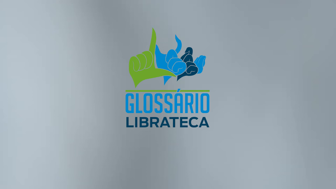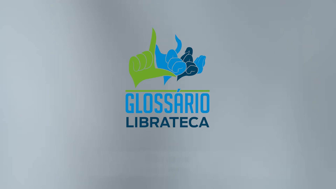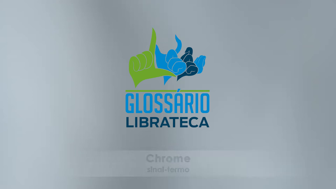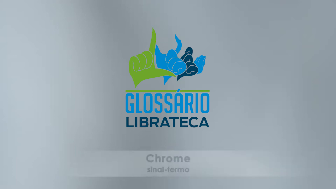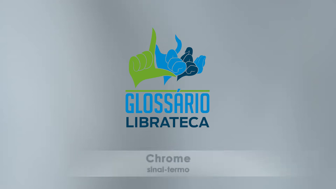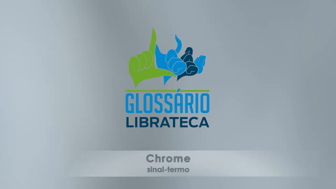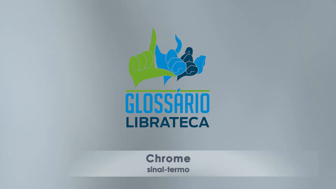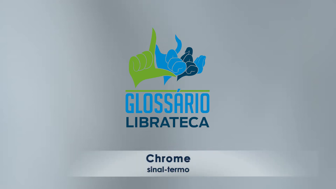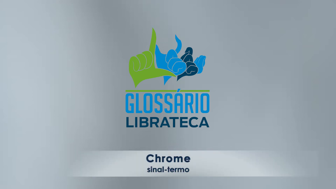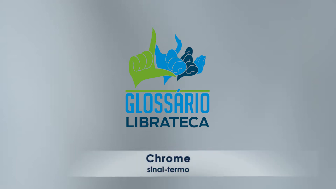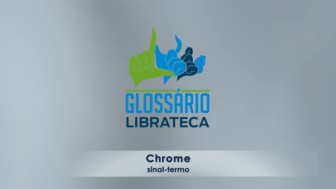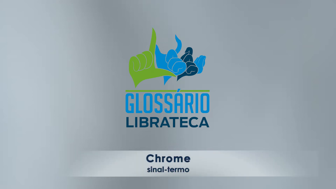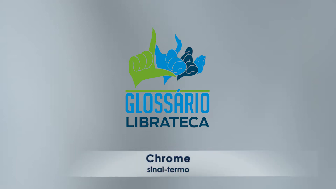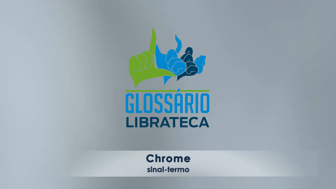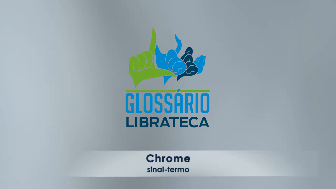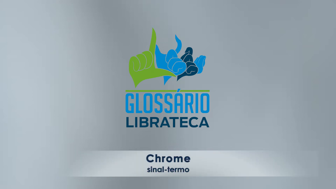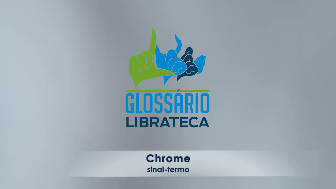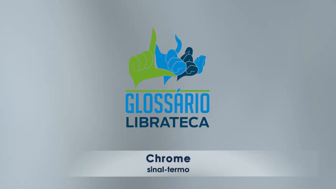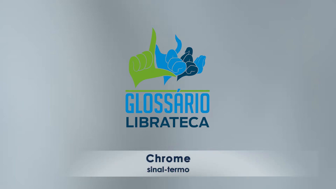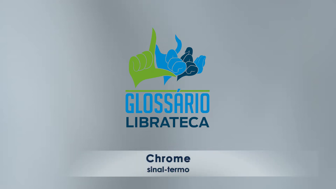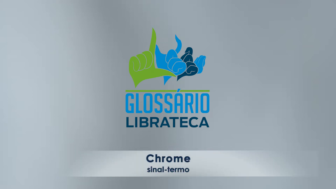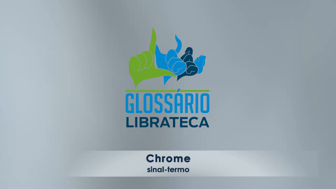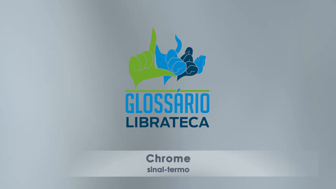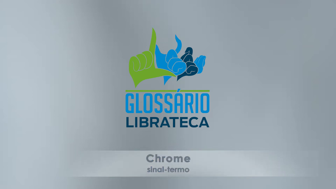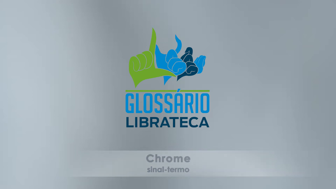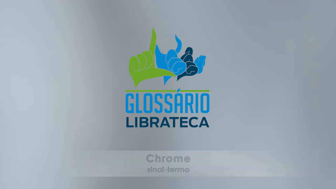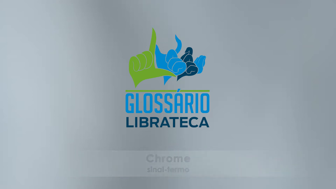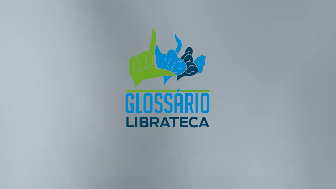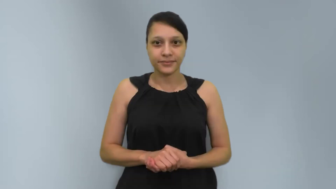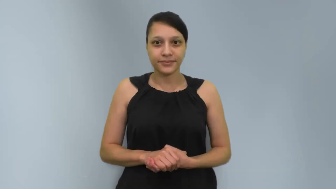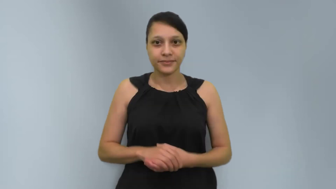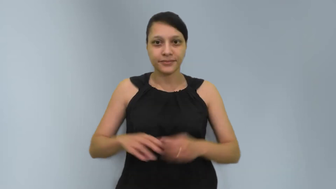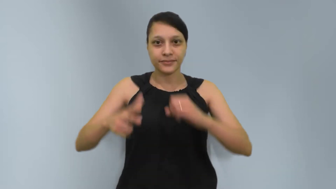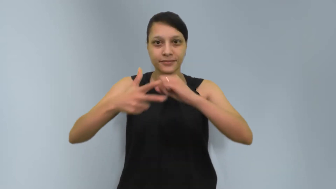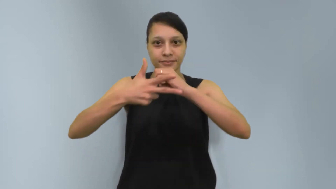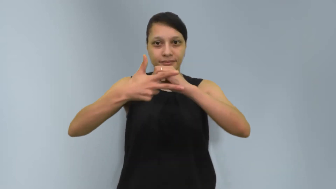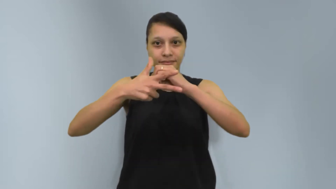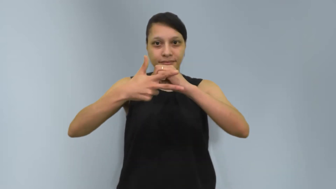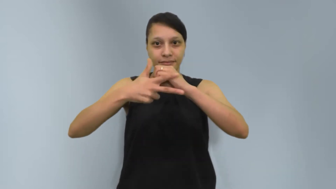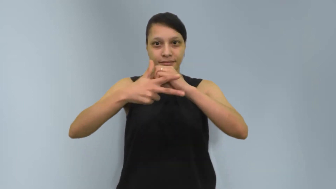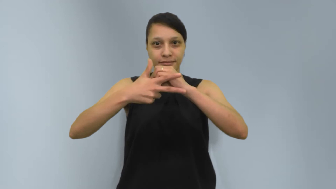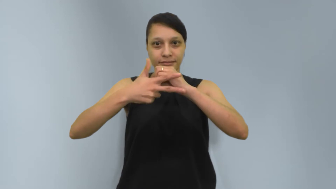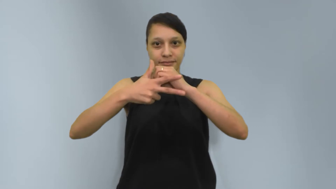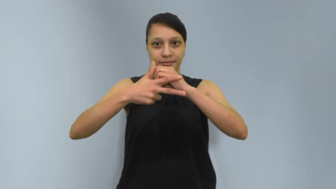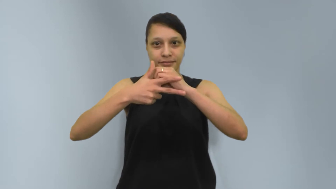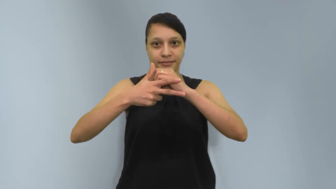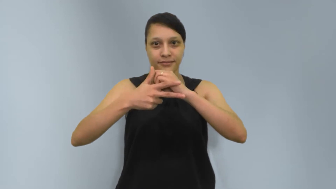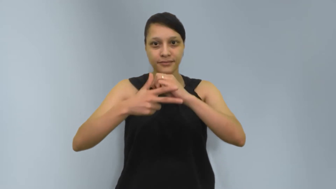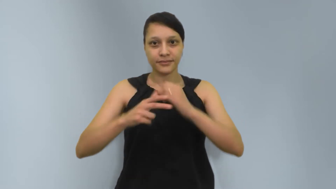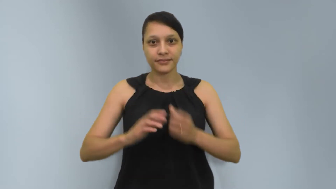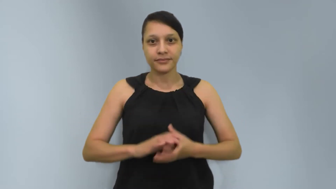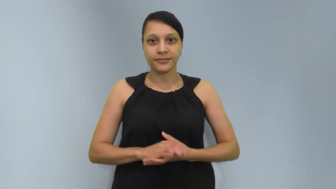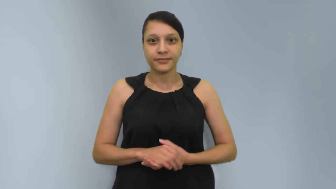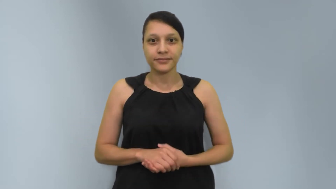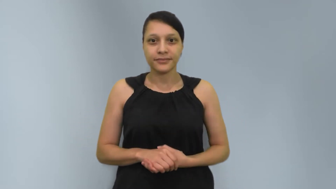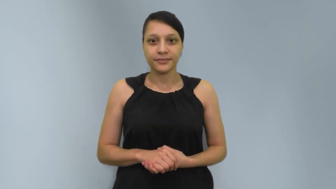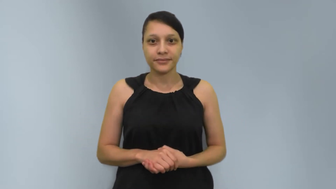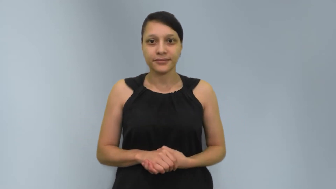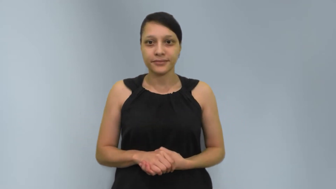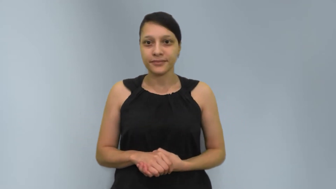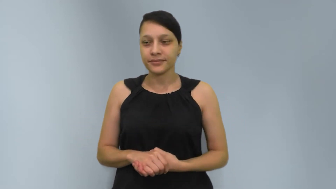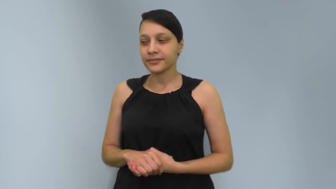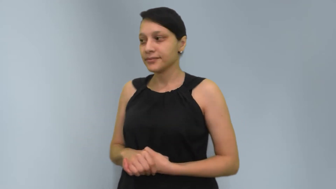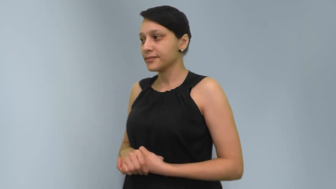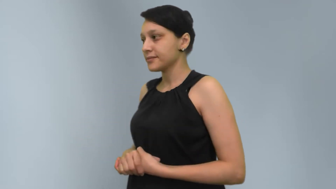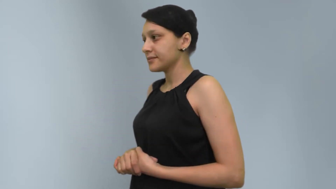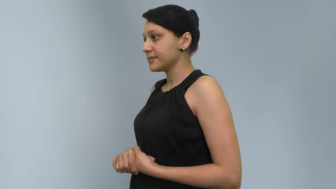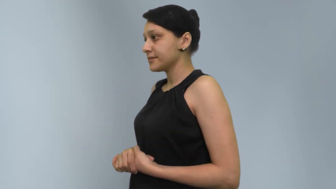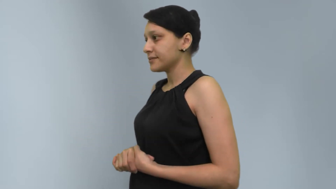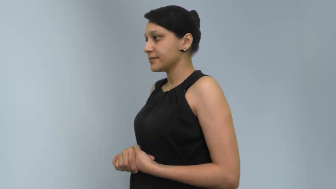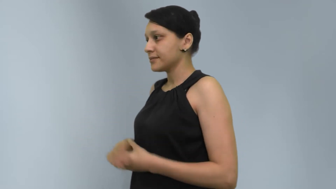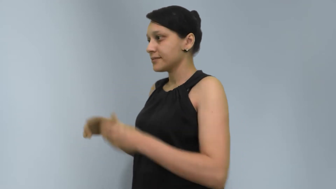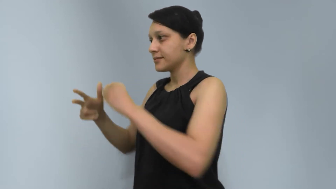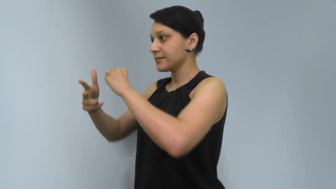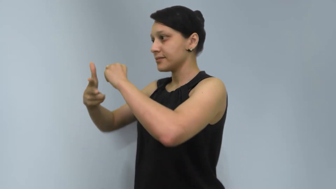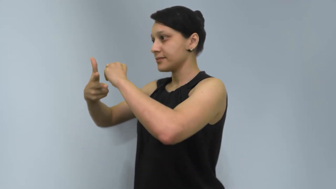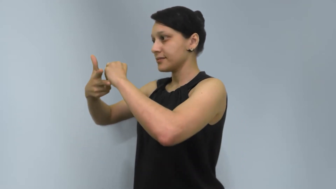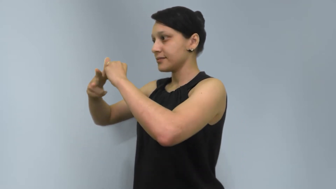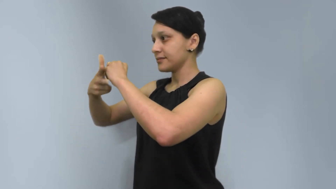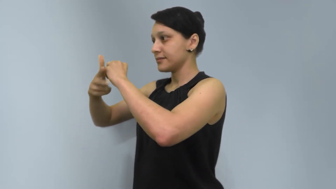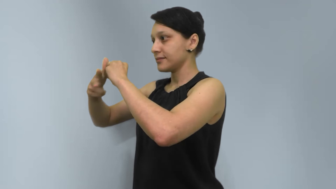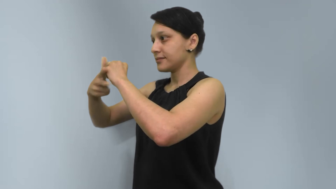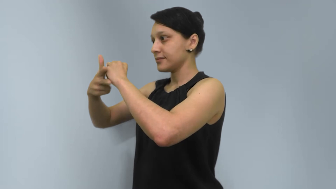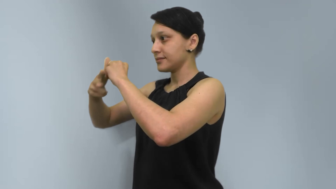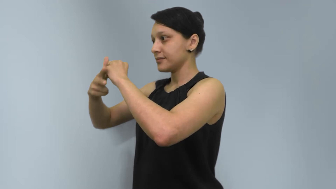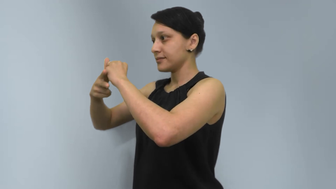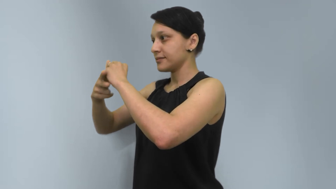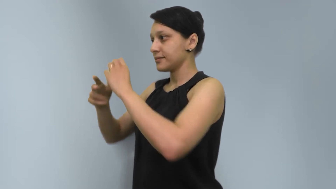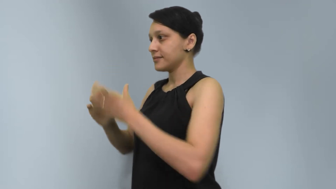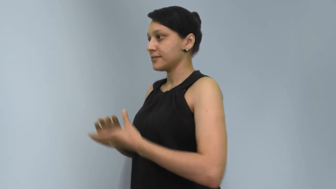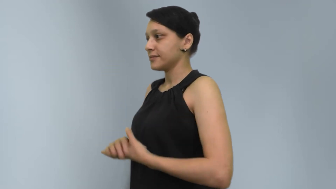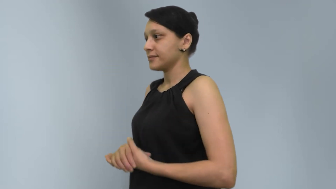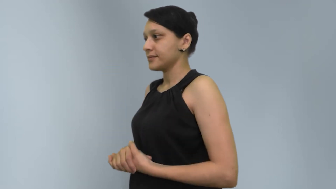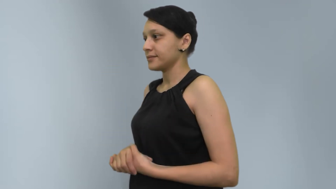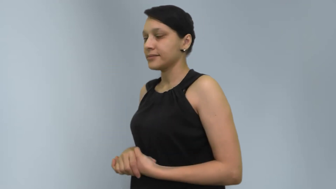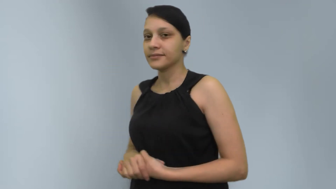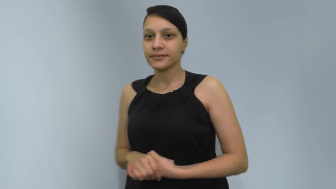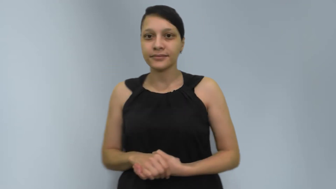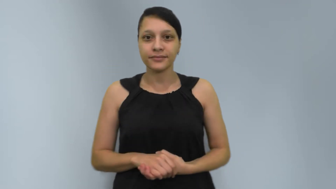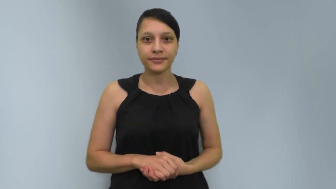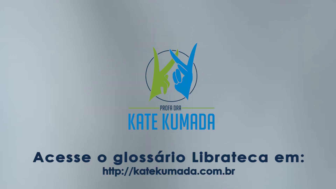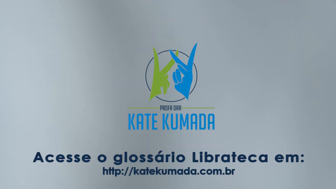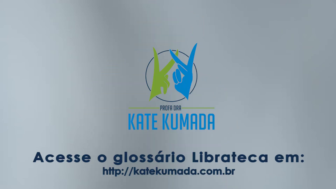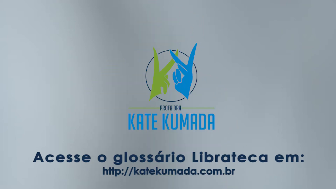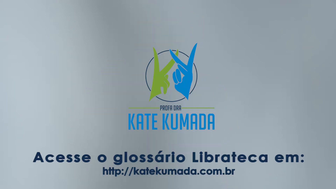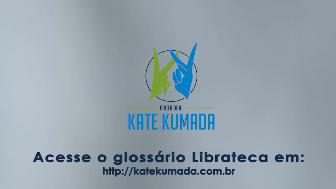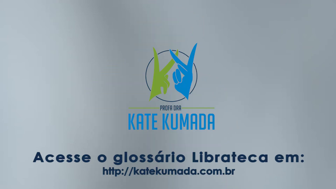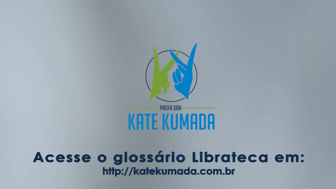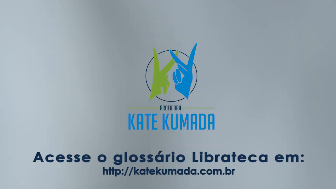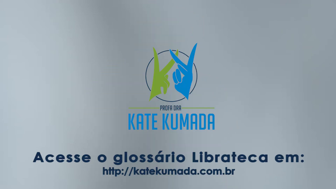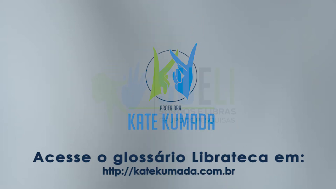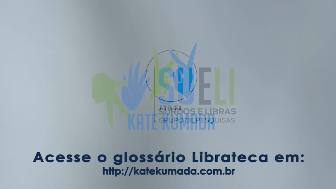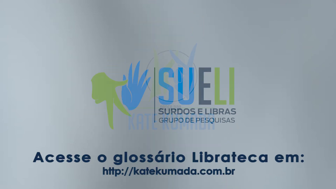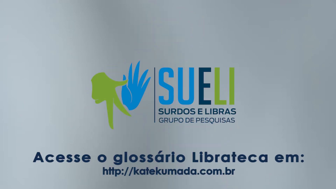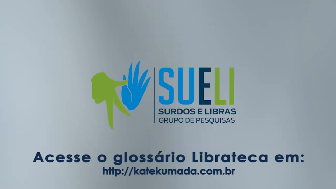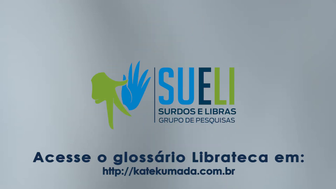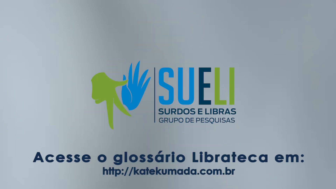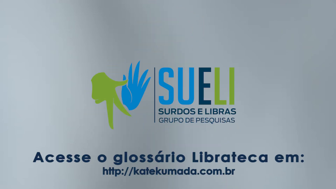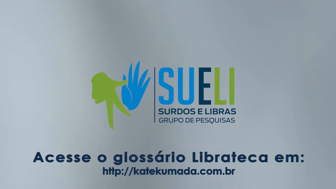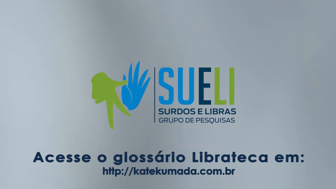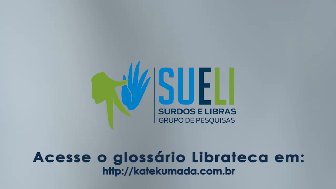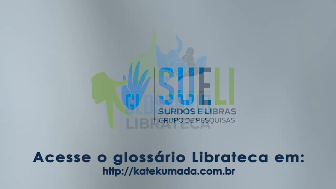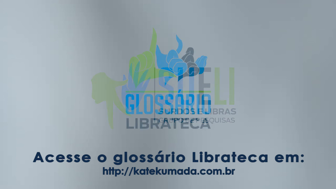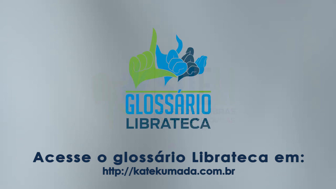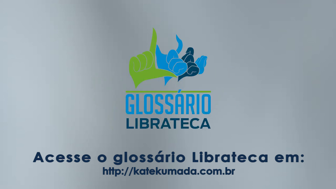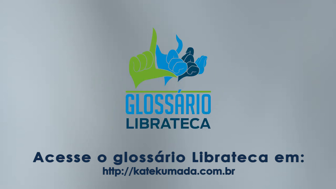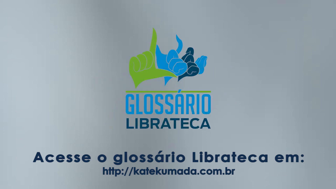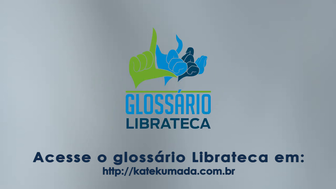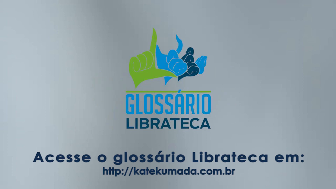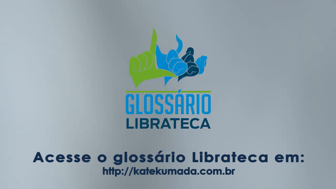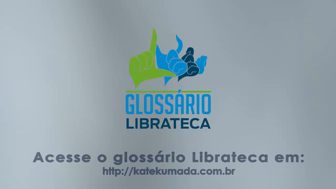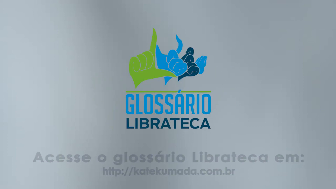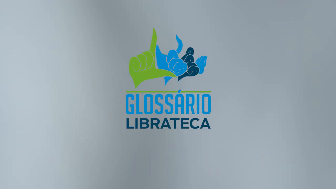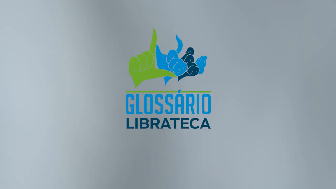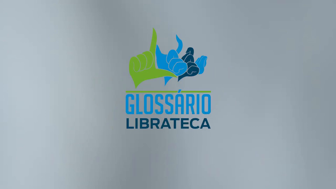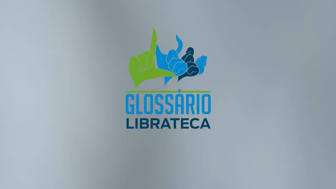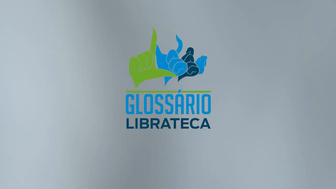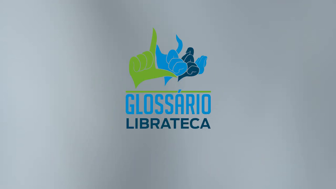Chrome